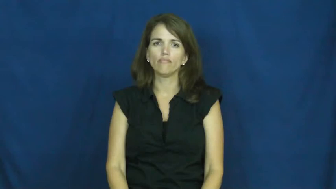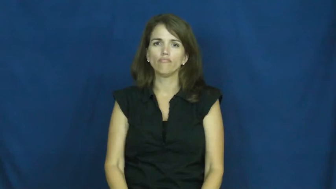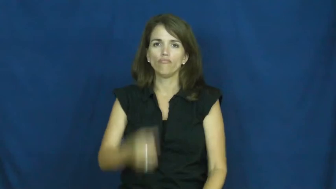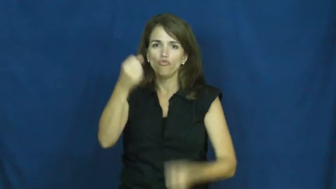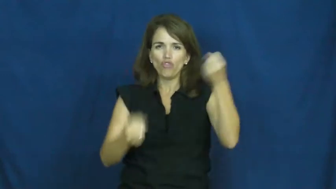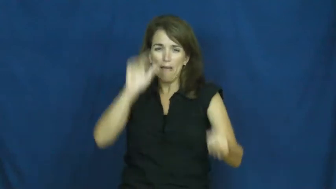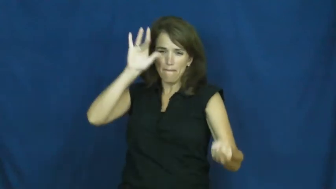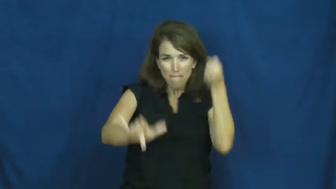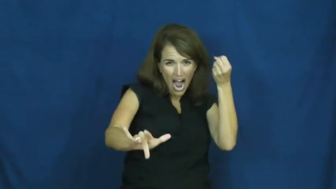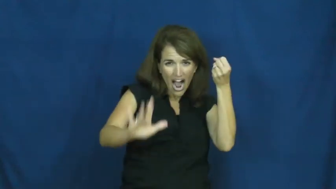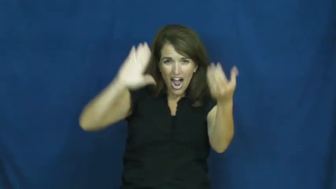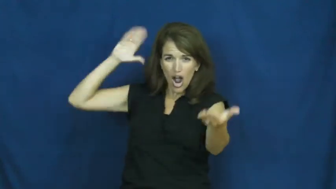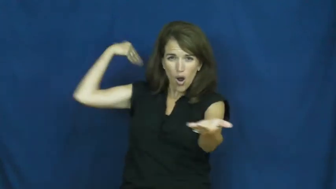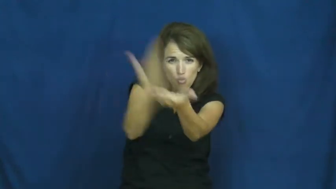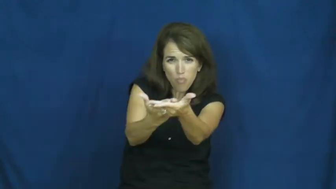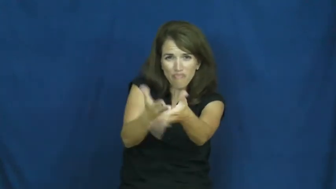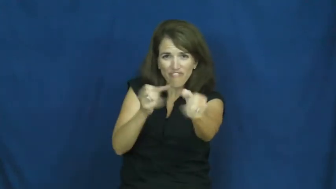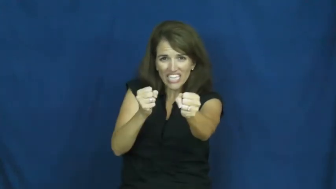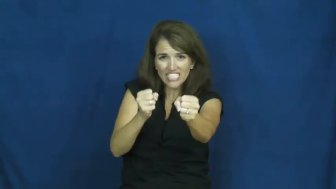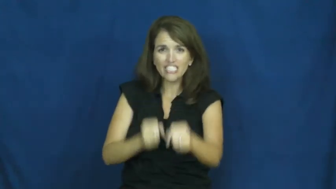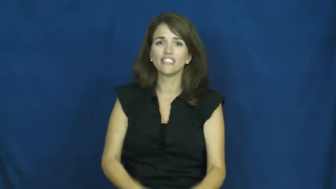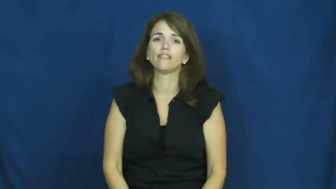burn rubber